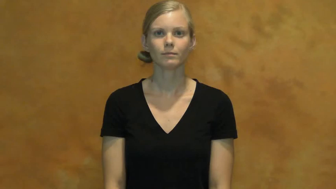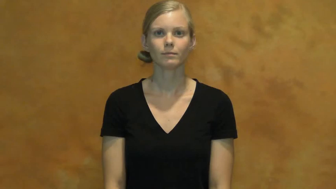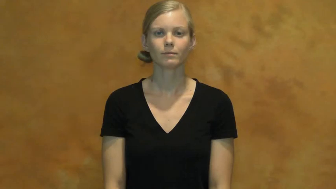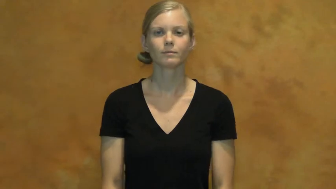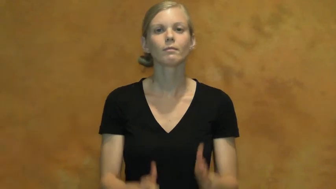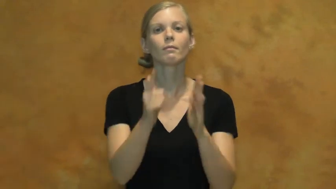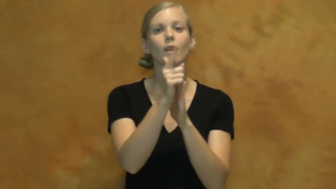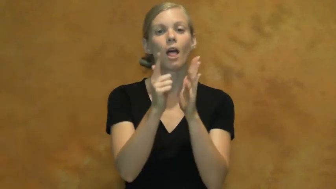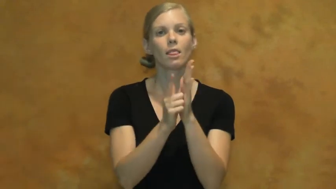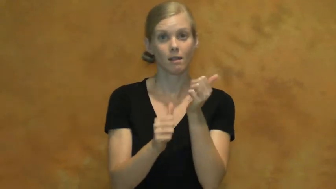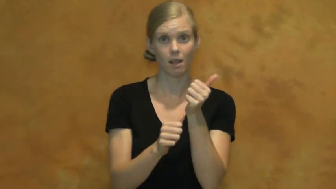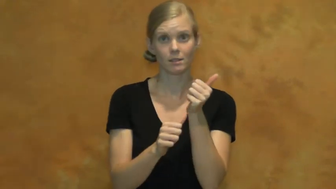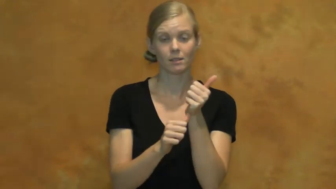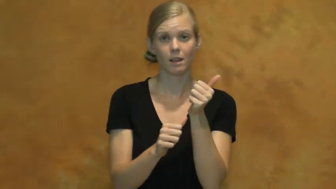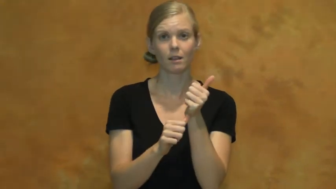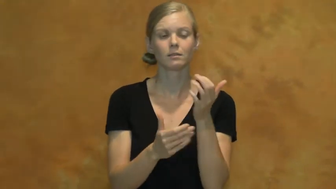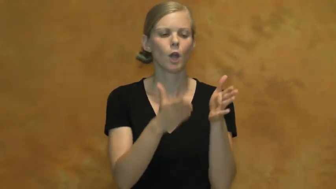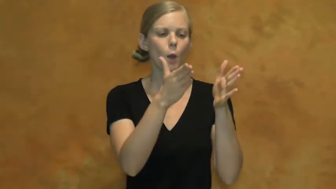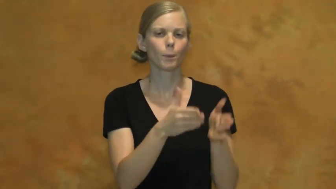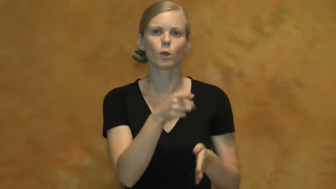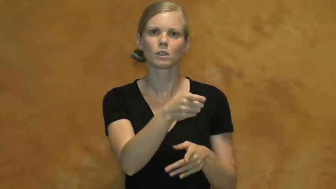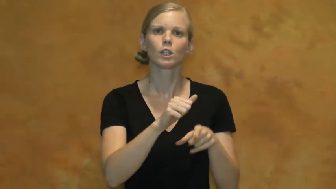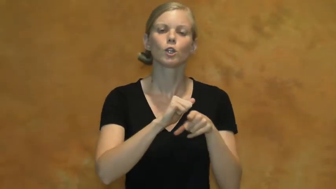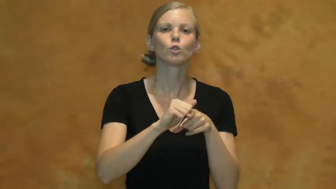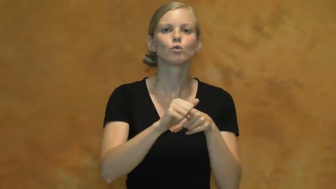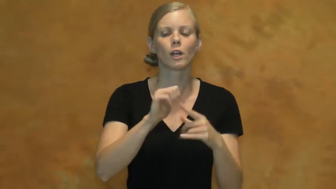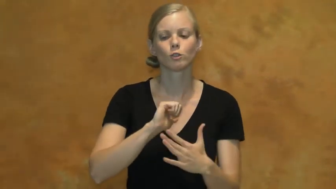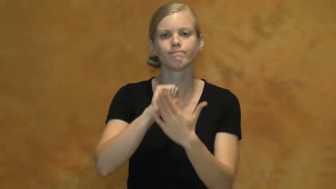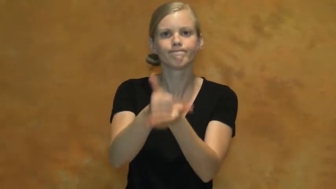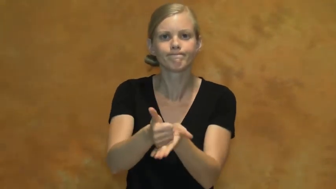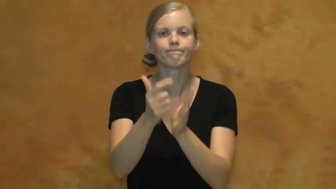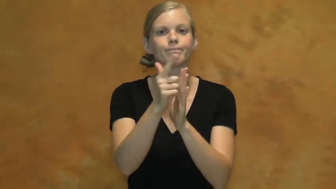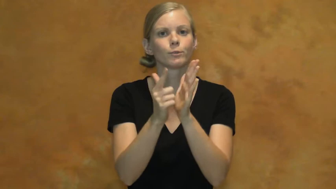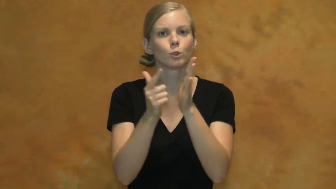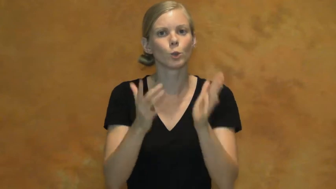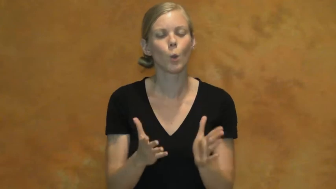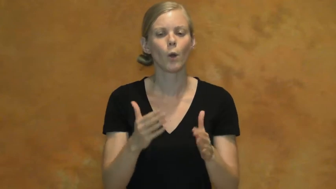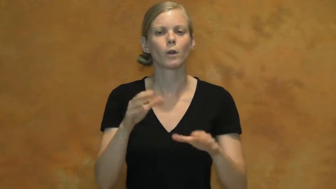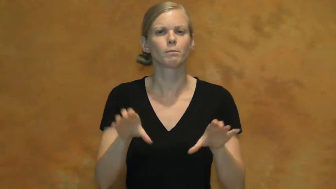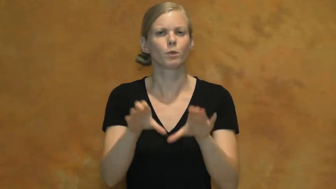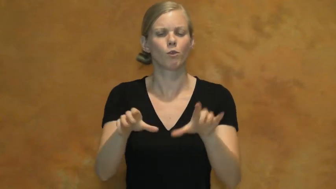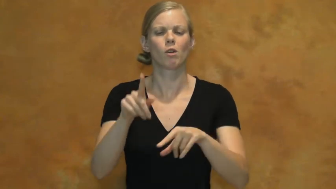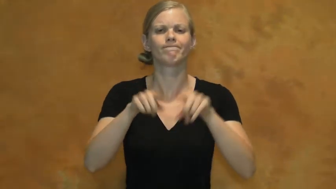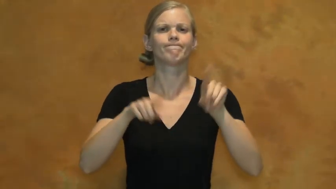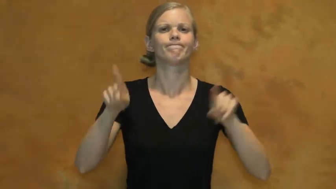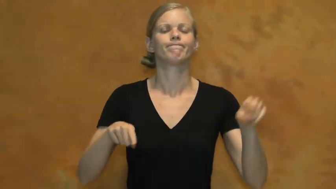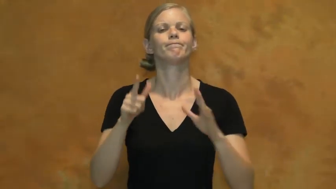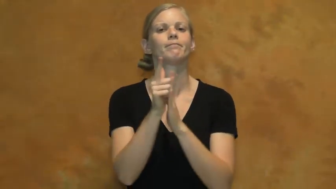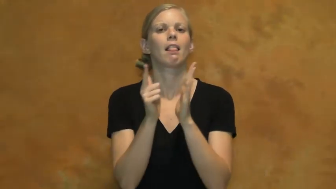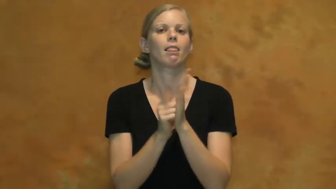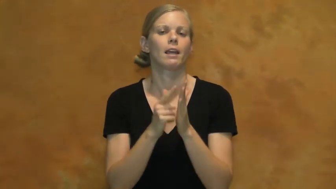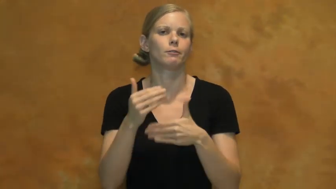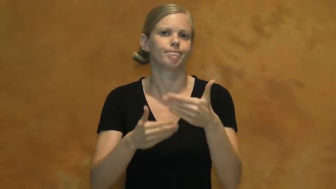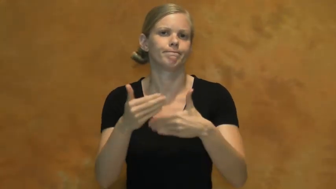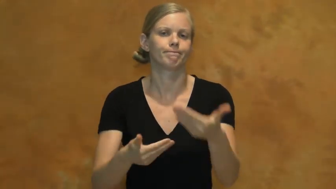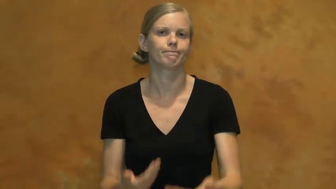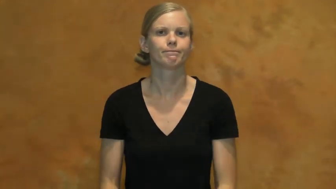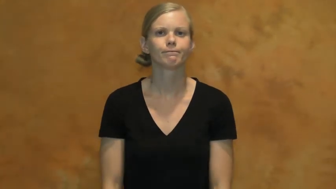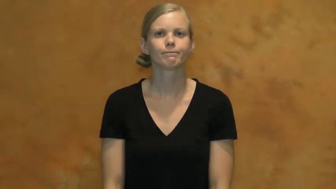paralegal